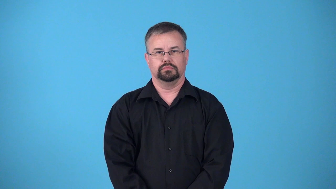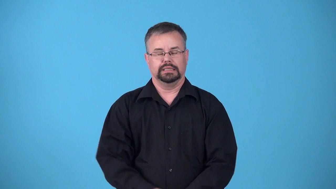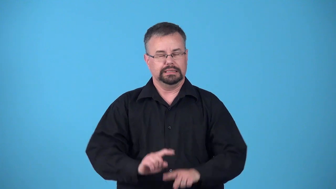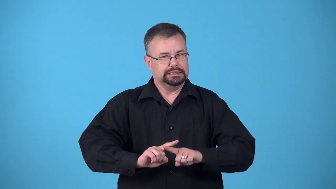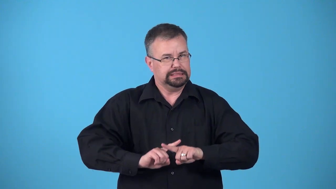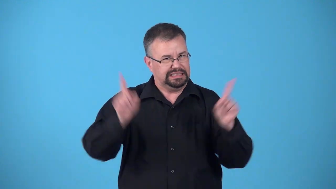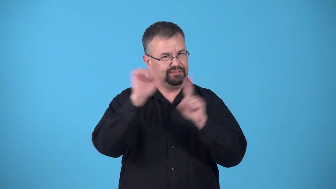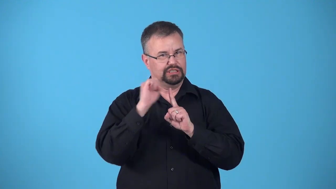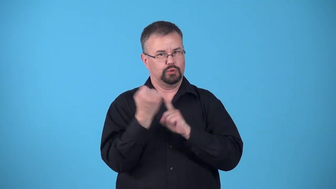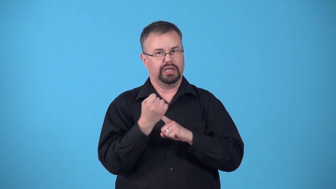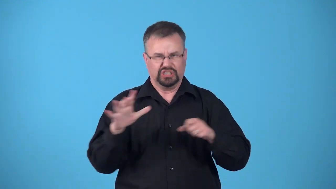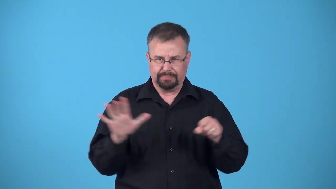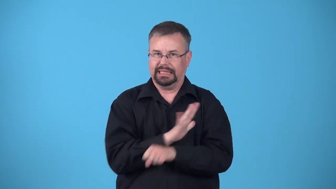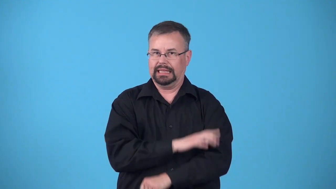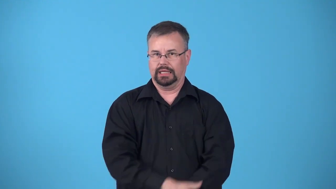horse of a different color, a